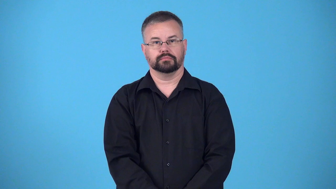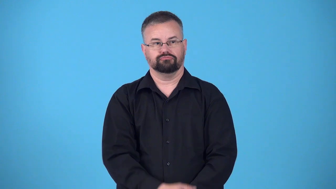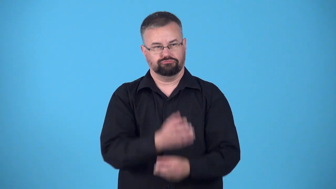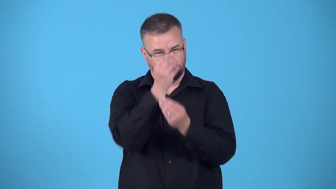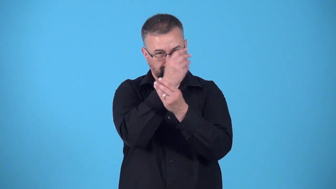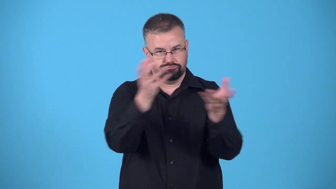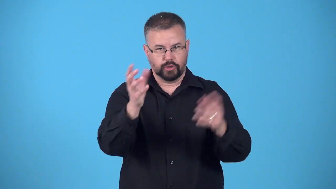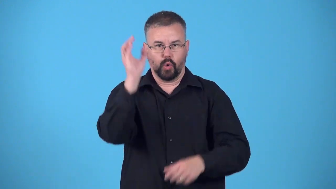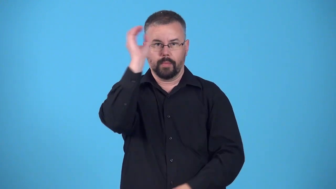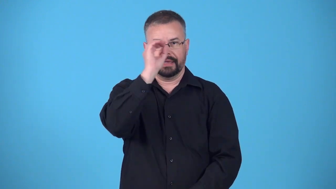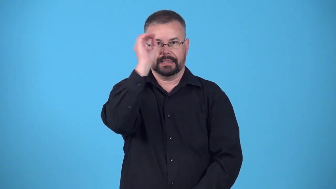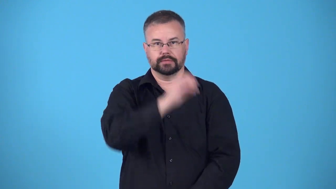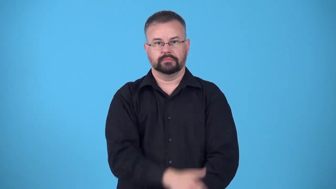speak up